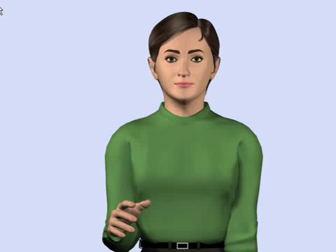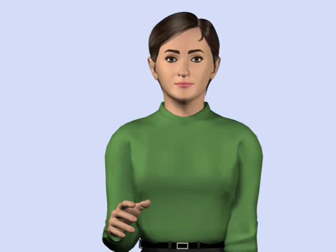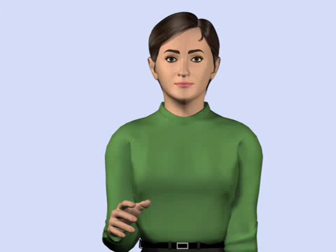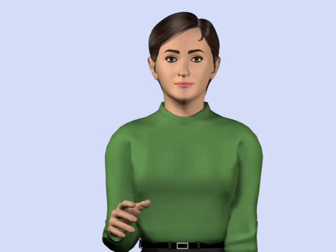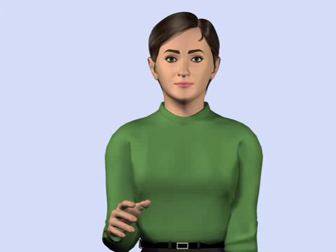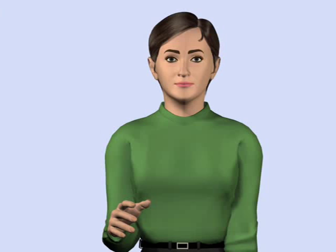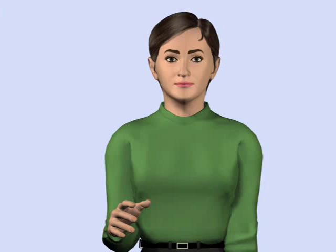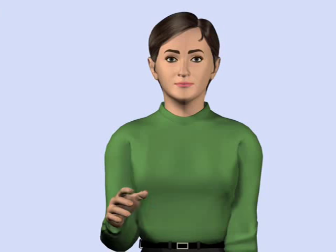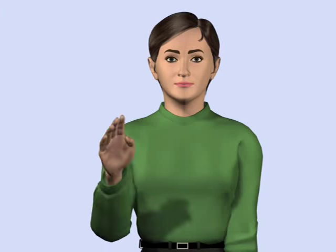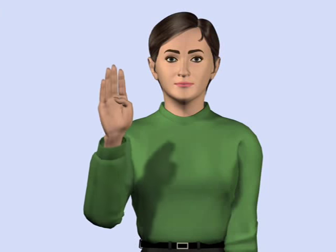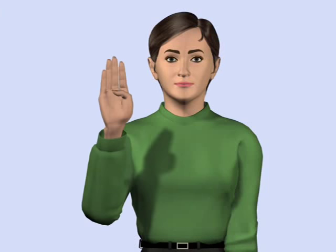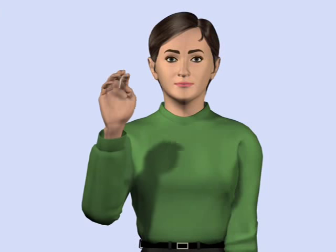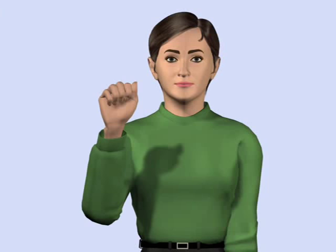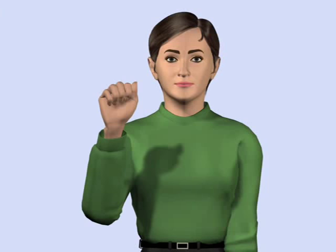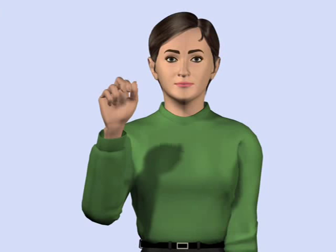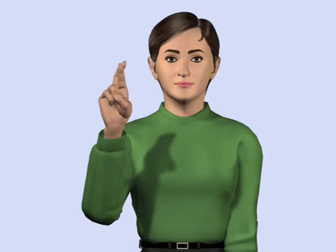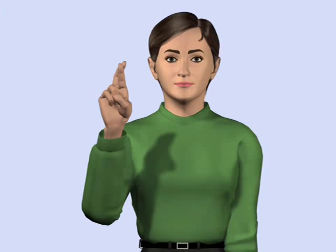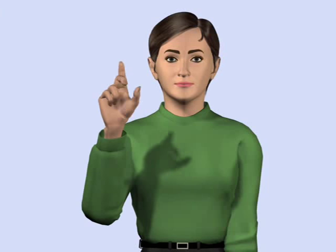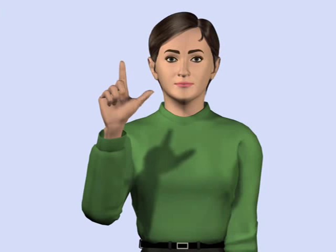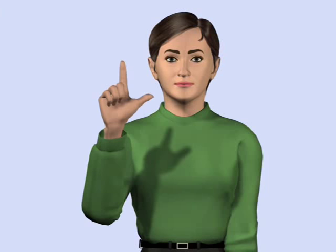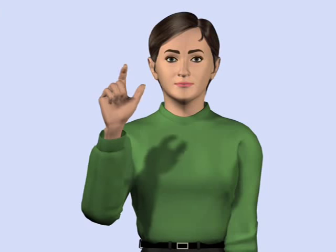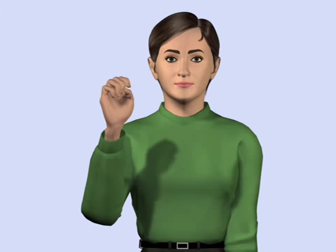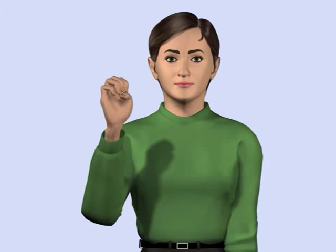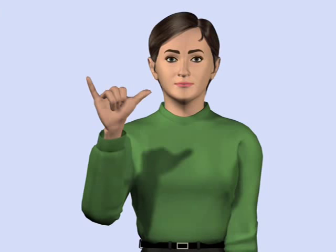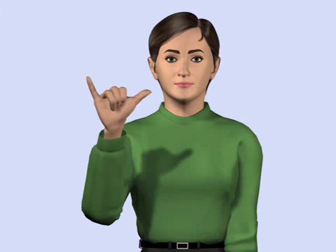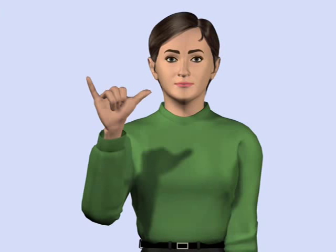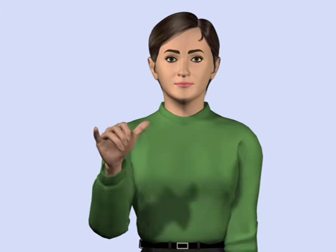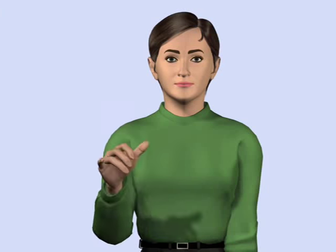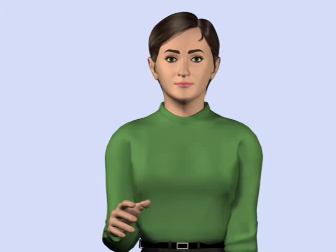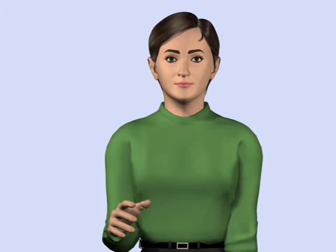barley,barleycorn